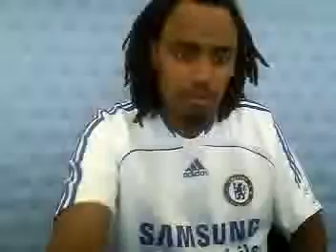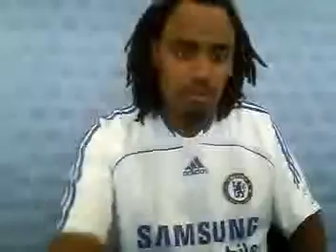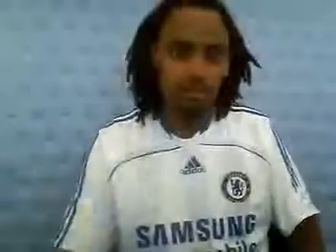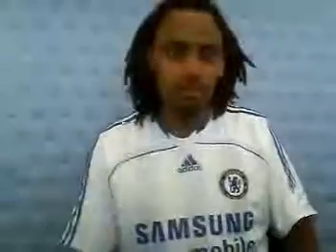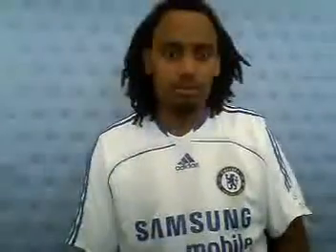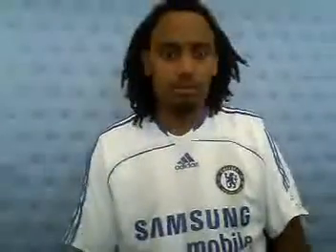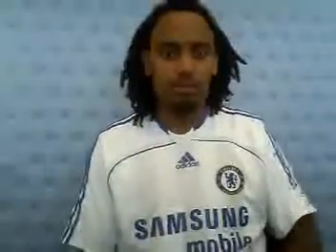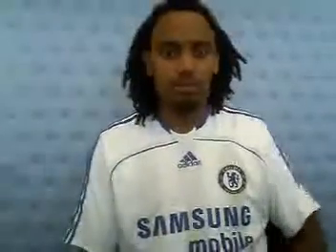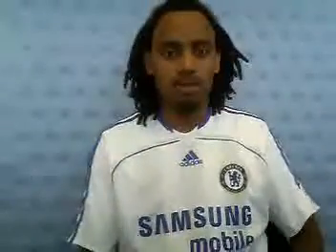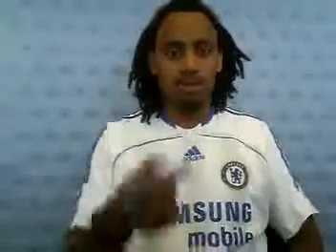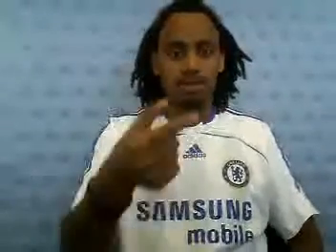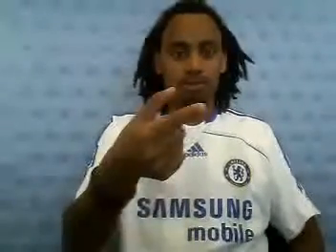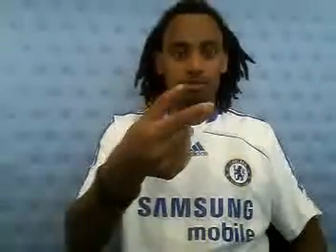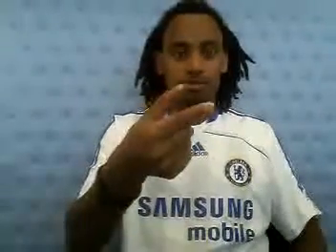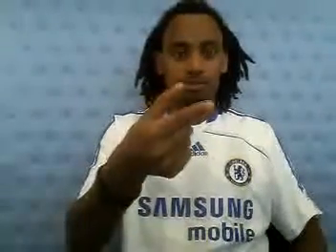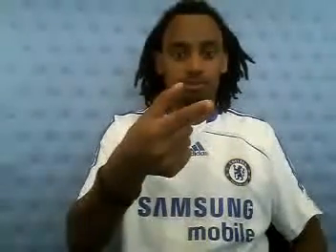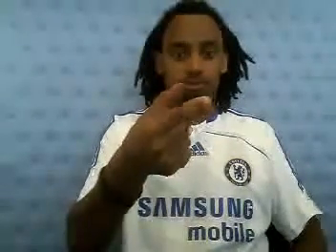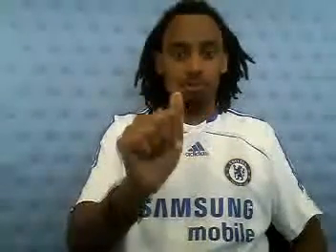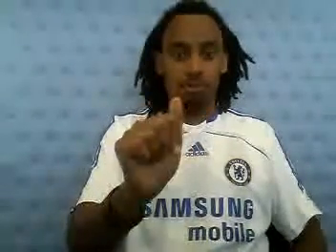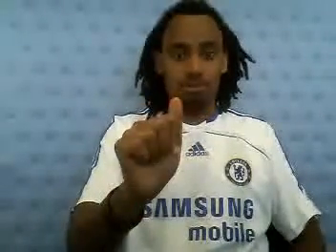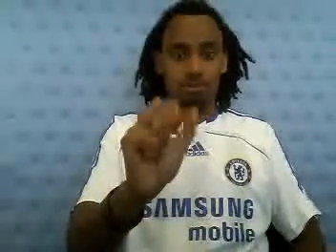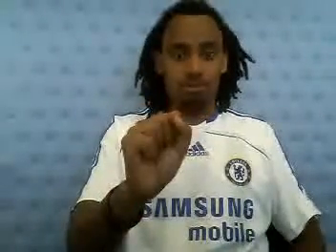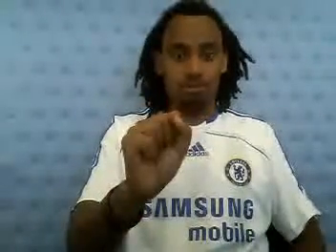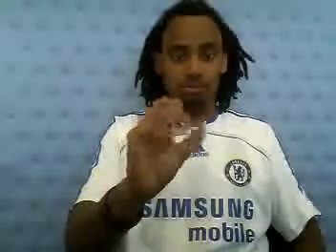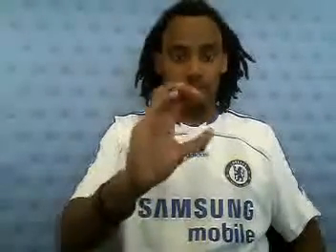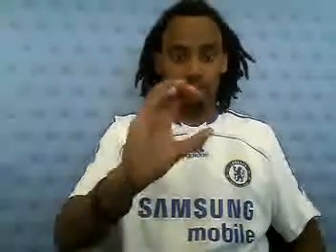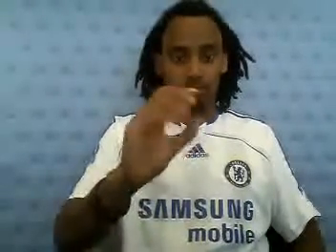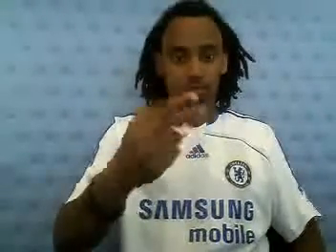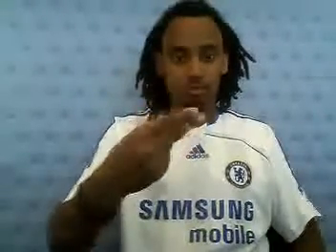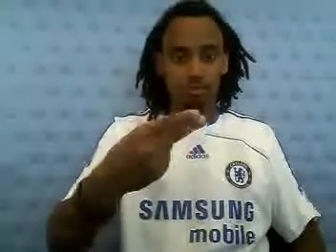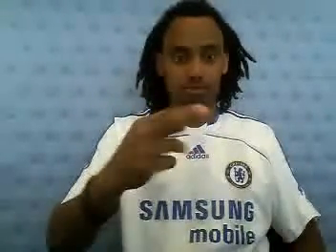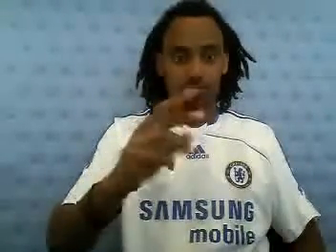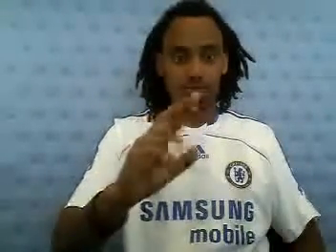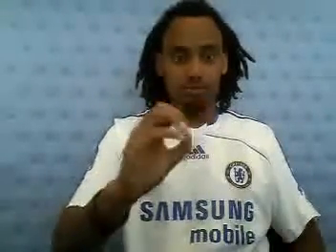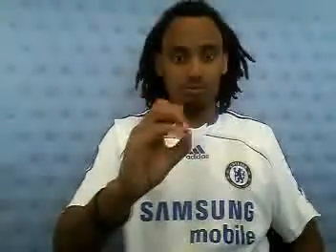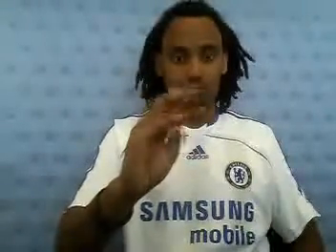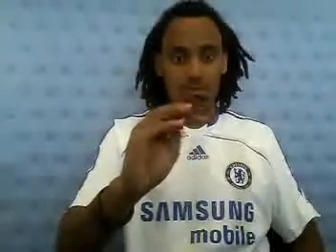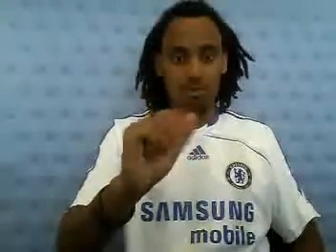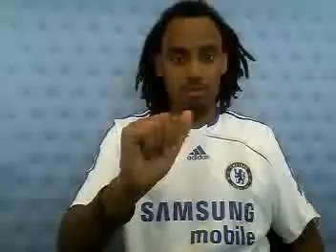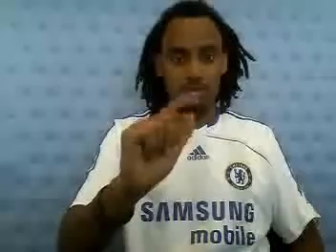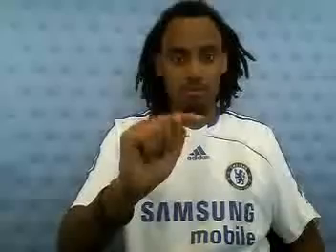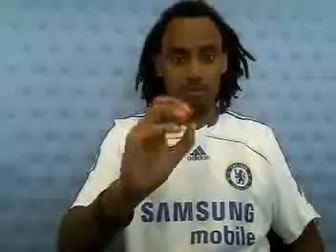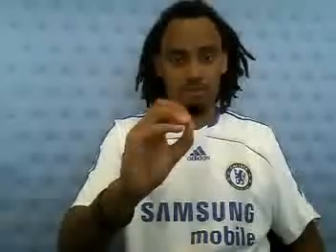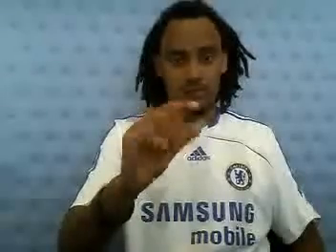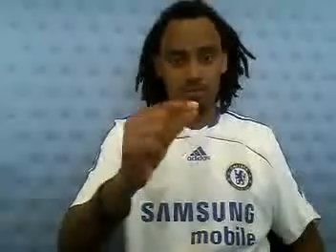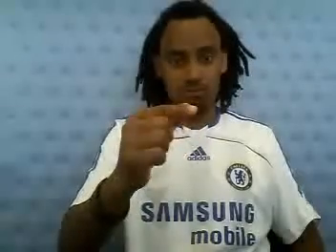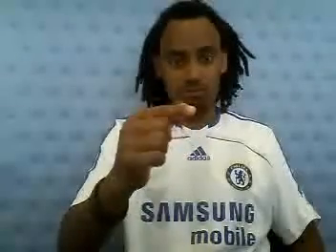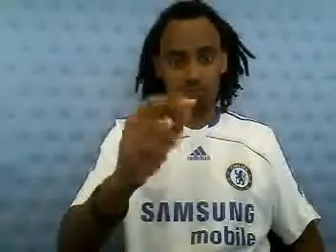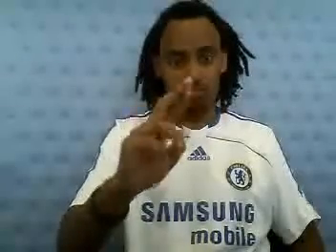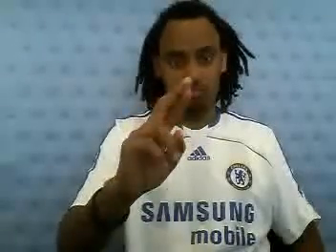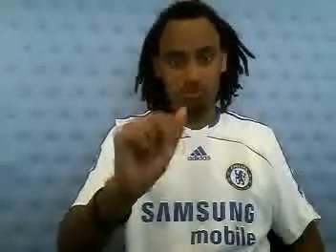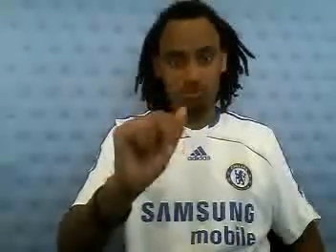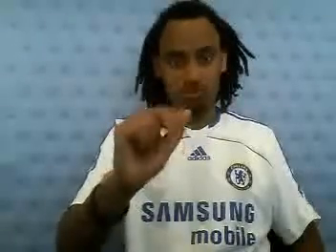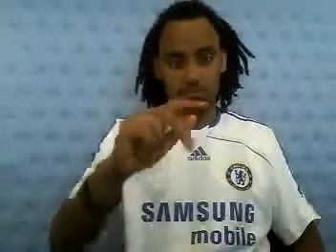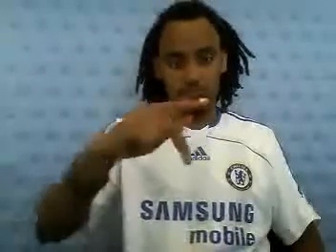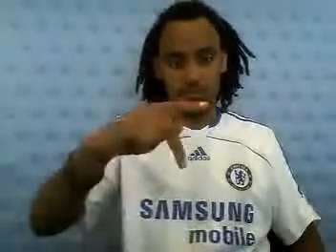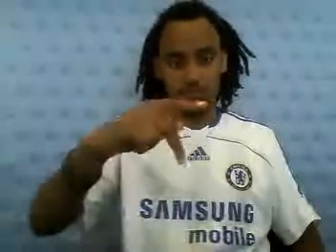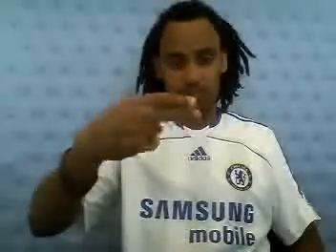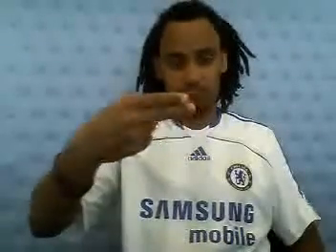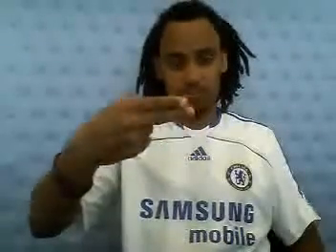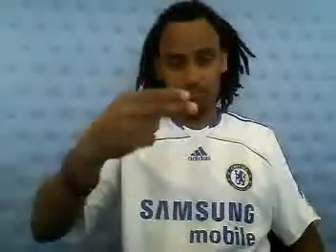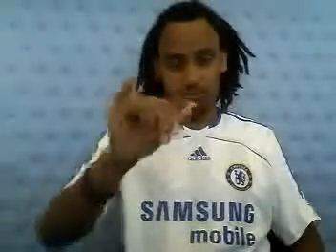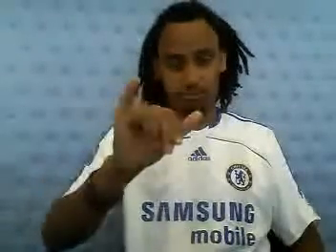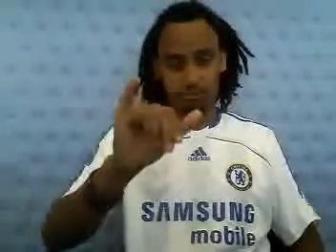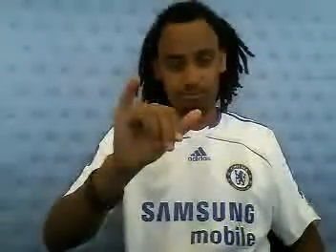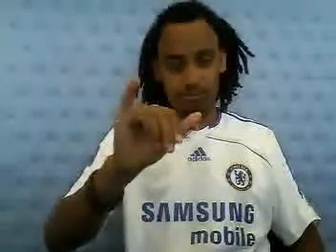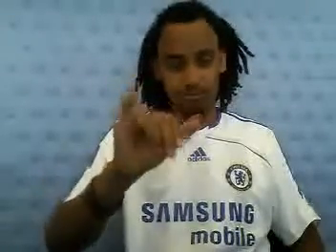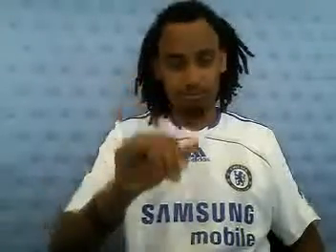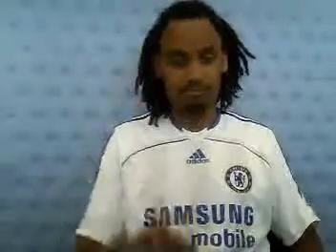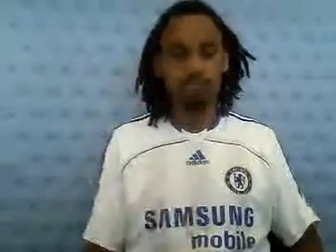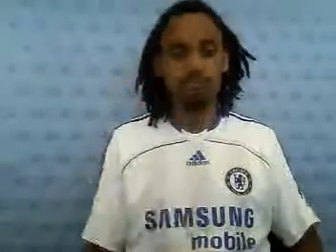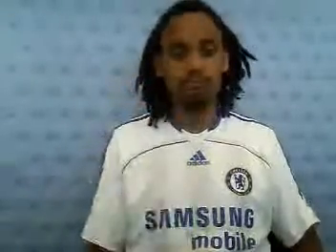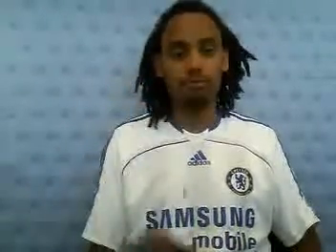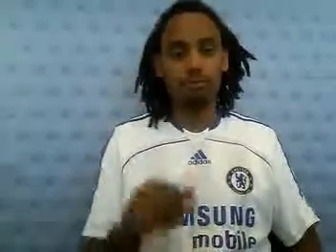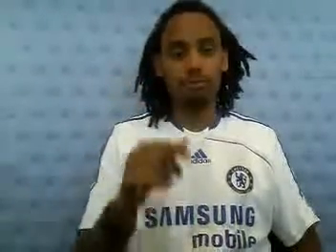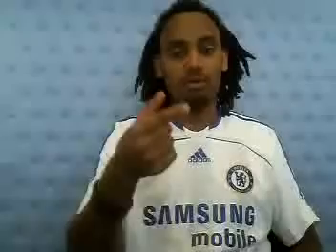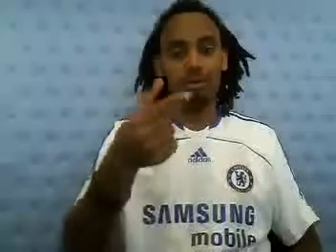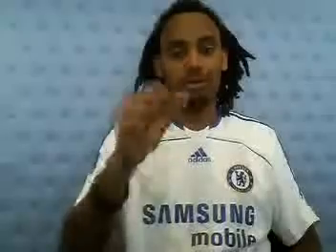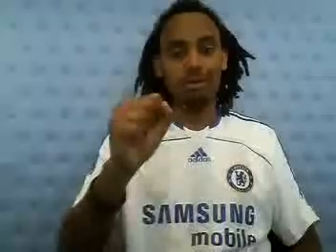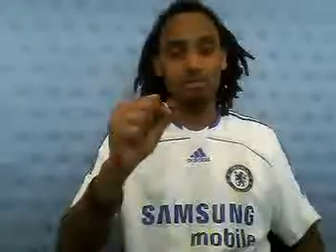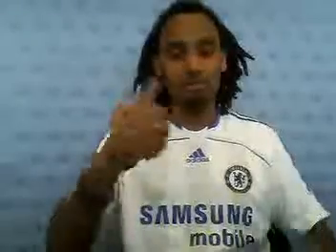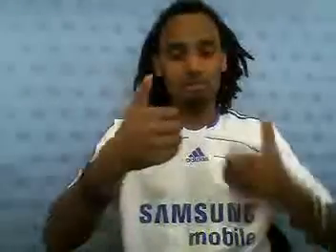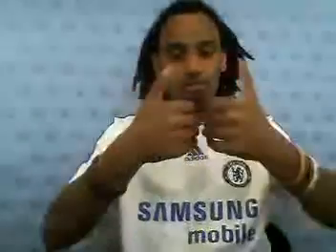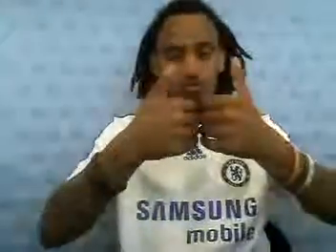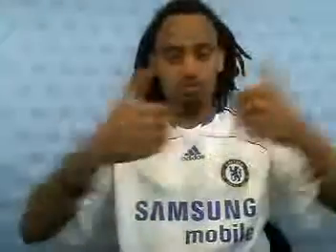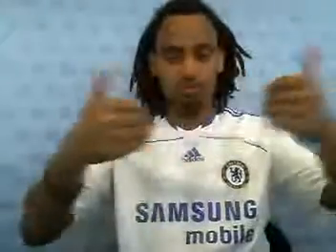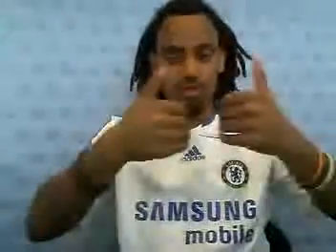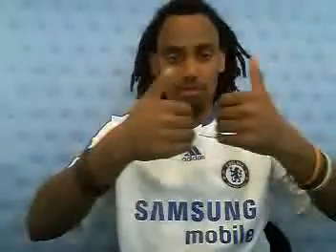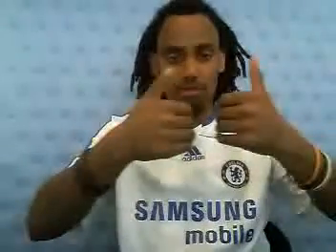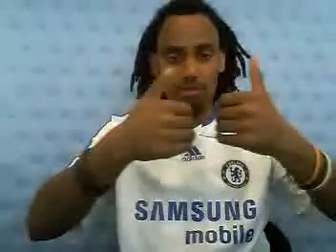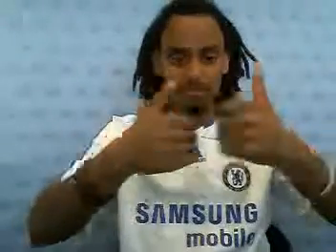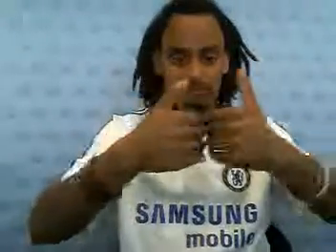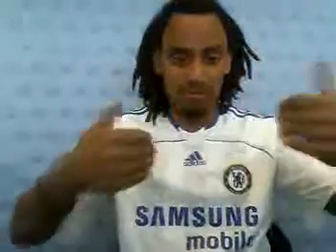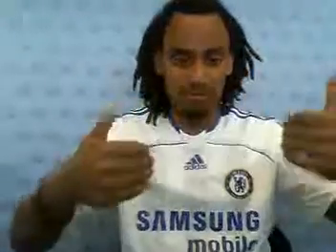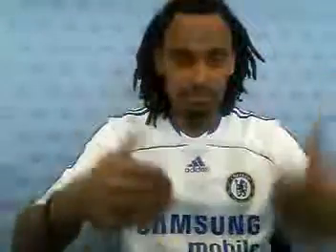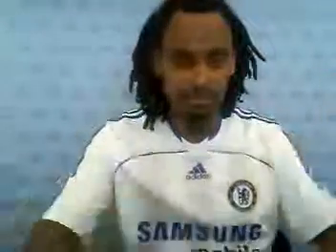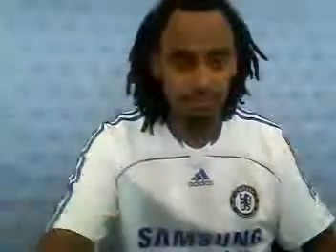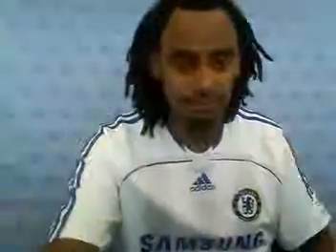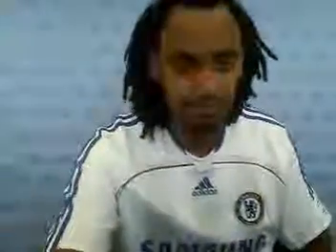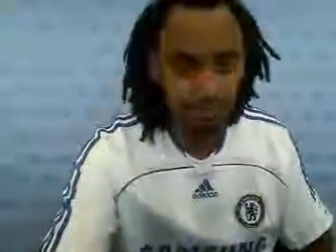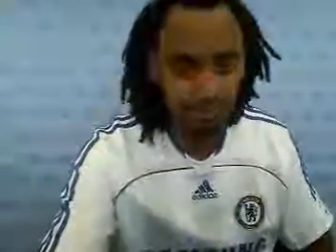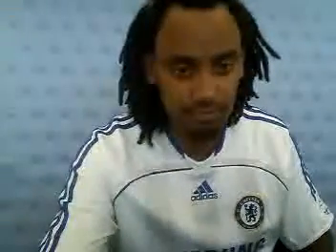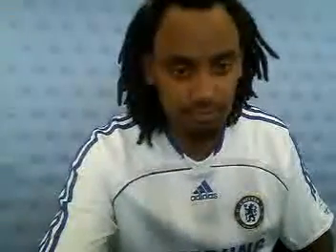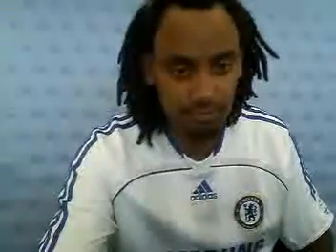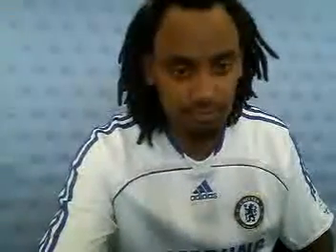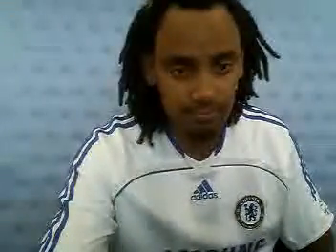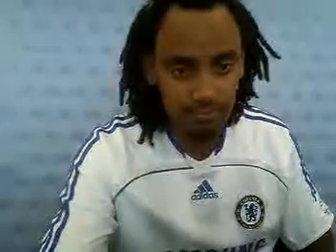Gas Chromatography